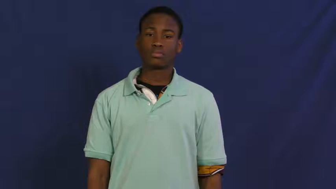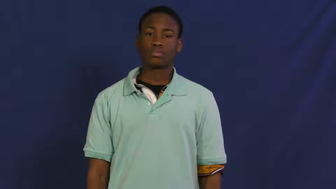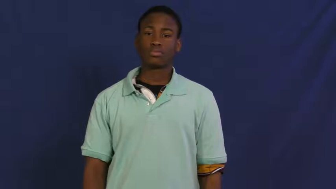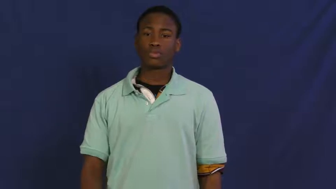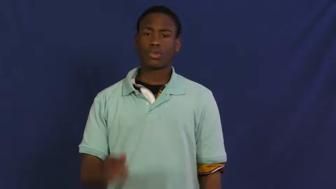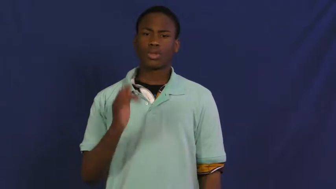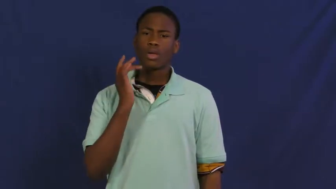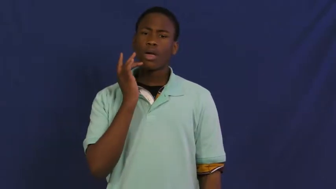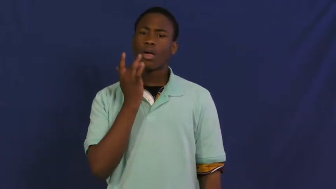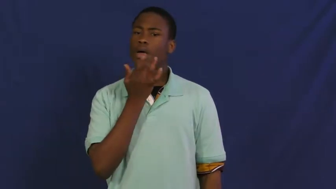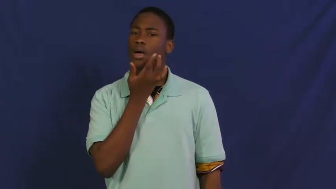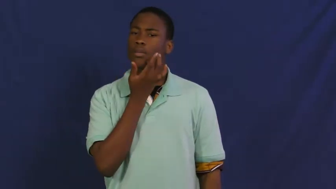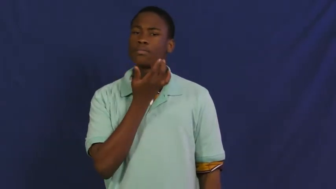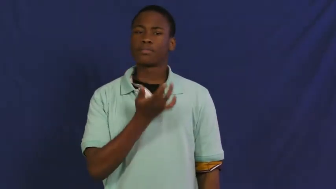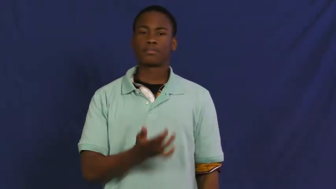honeymoon